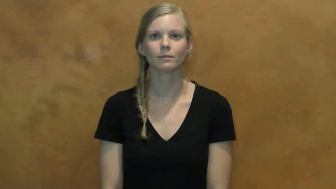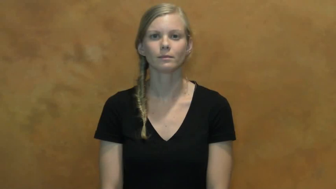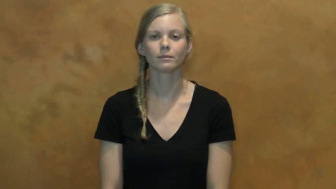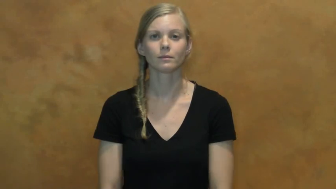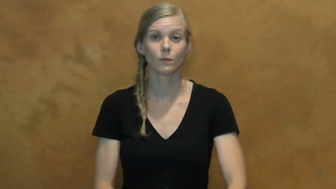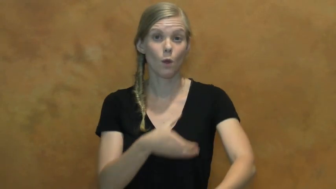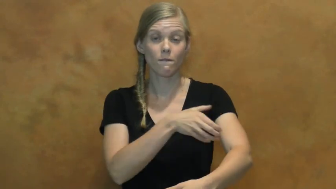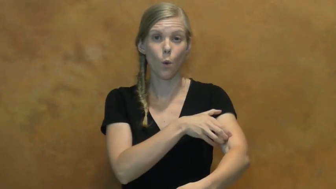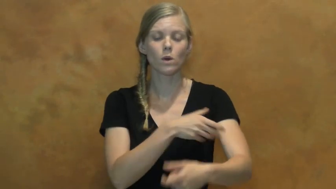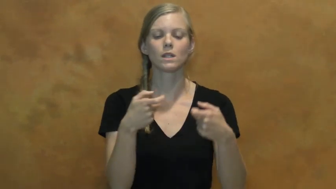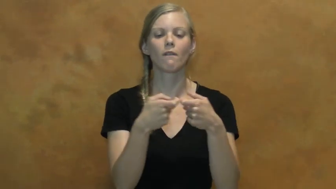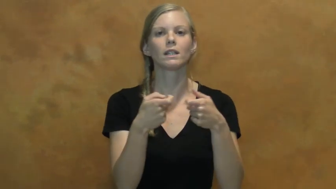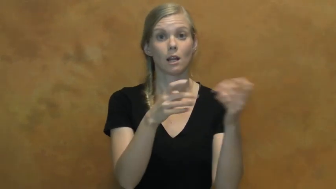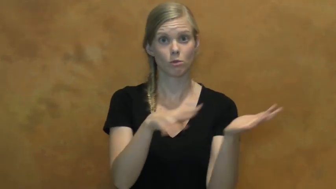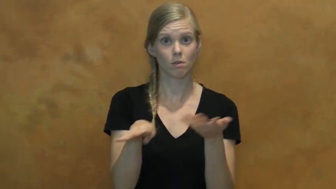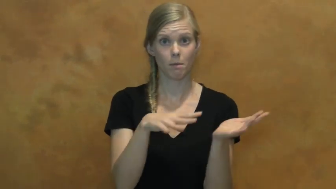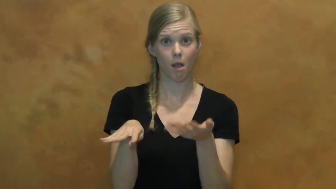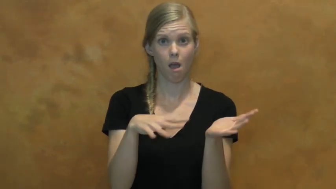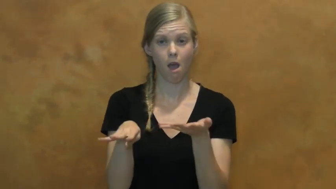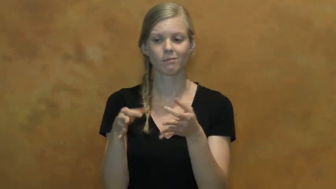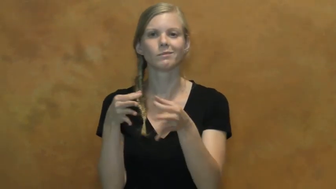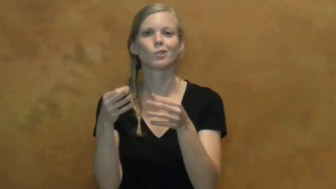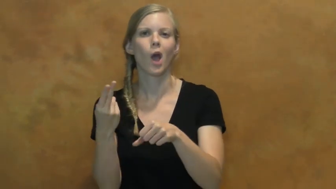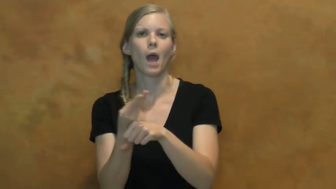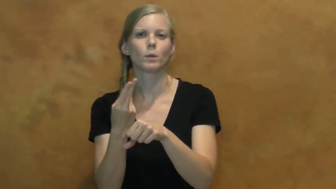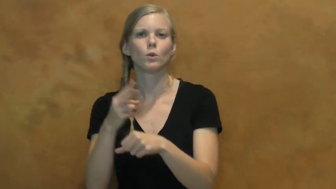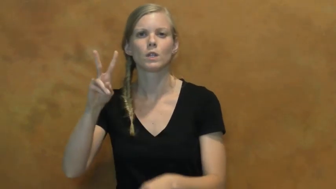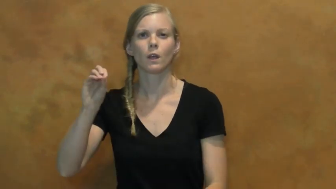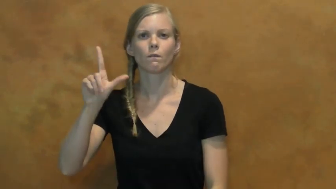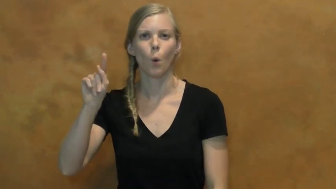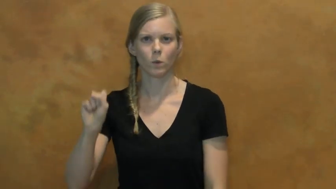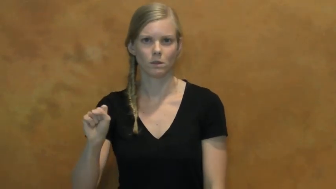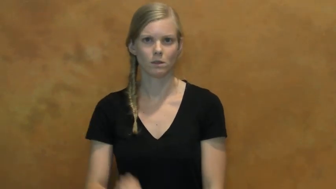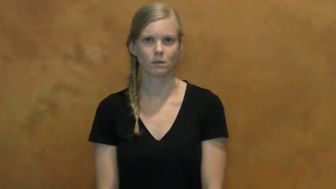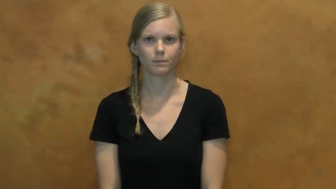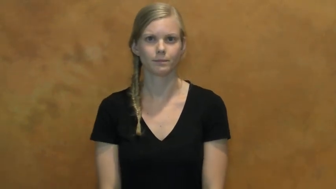voltage